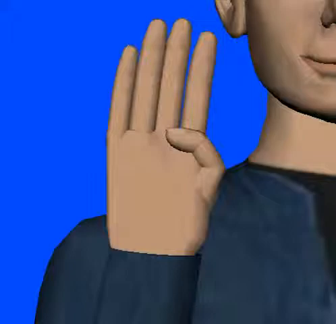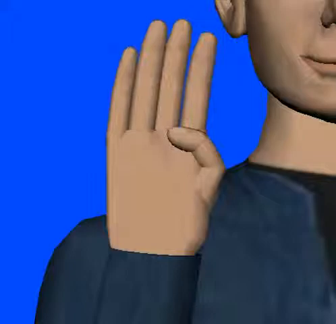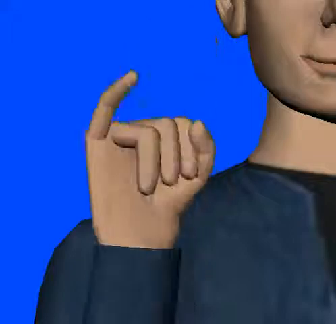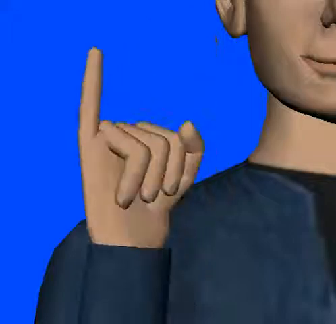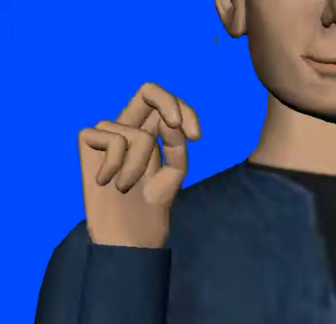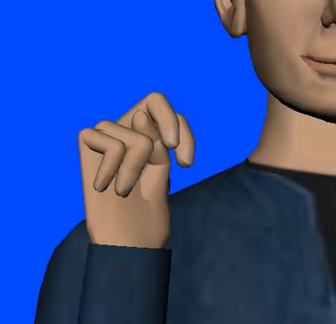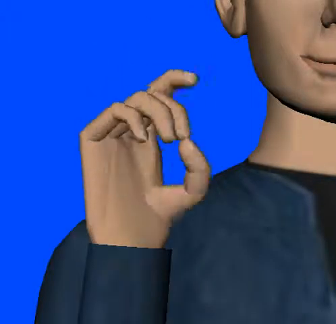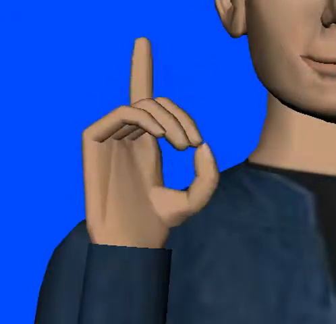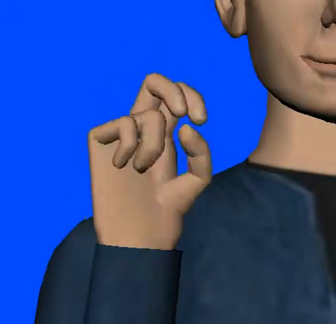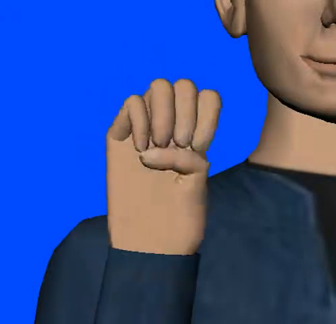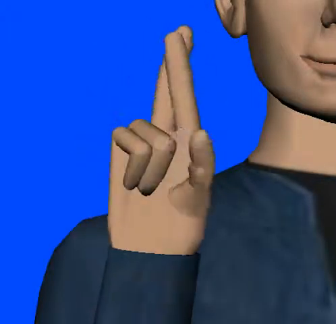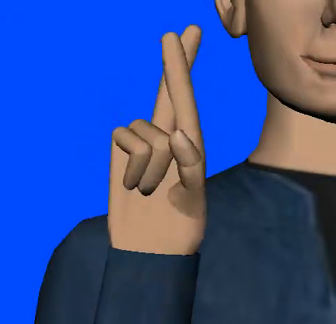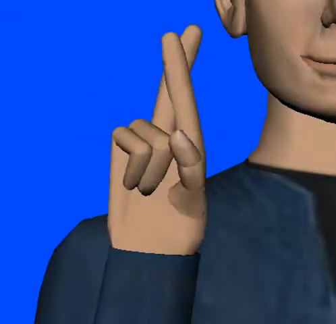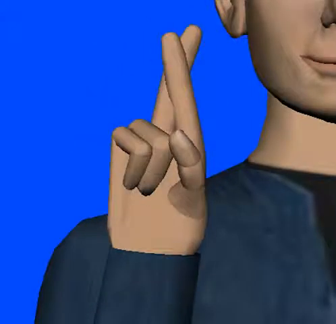binder,notebook